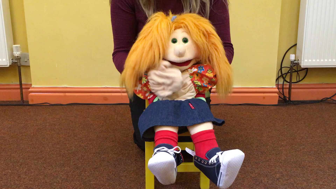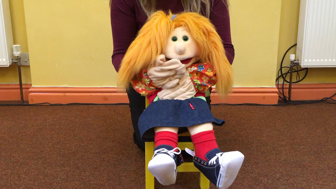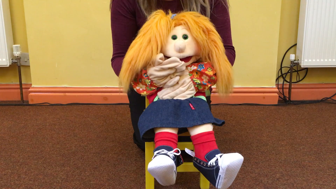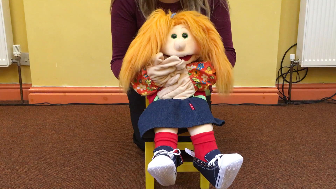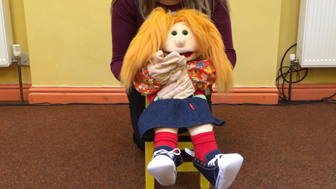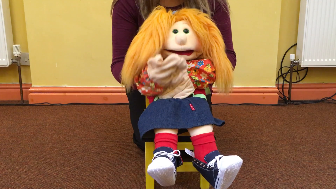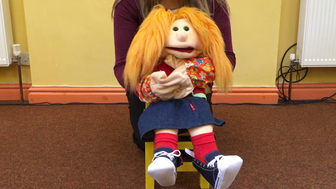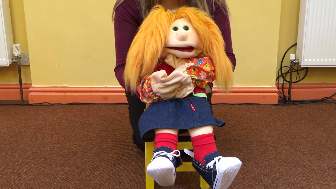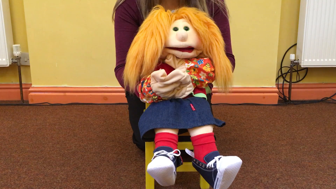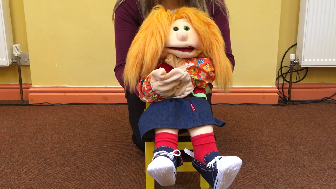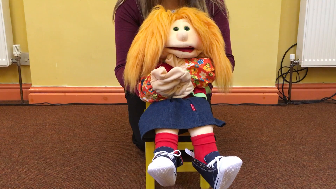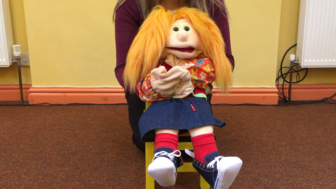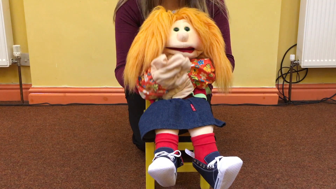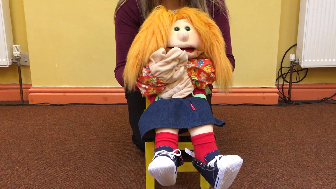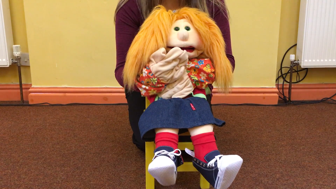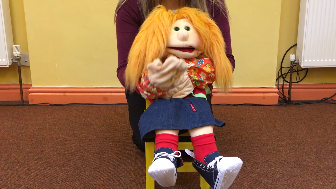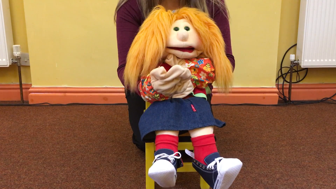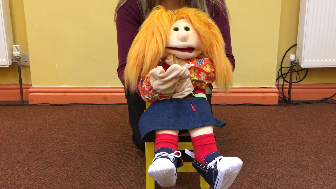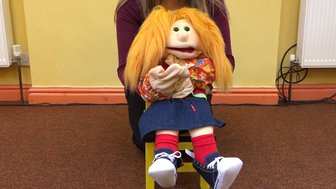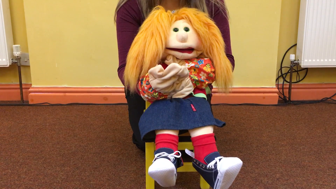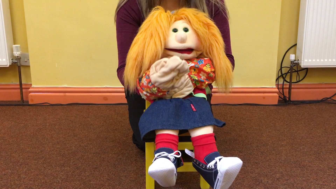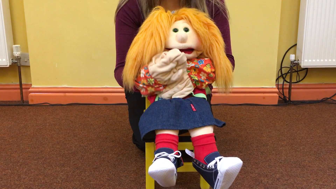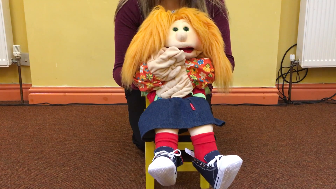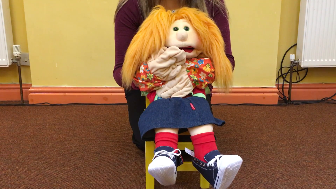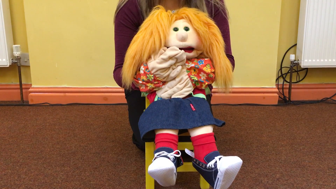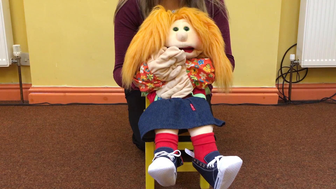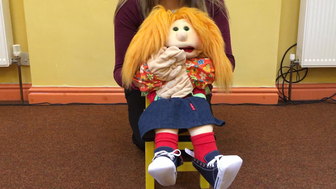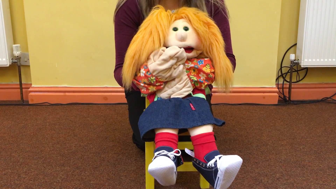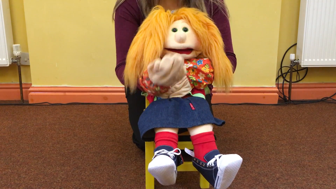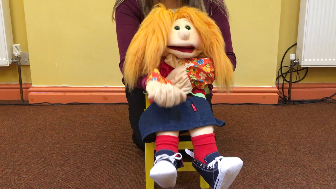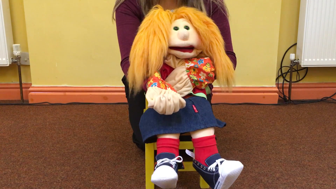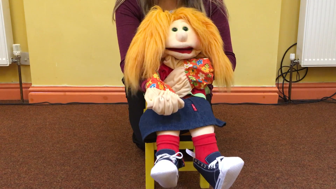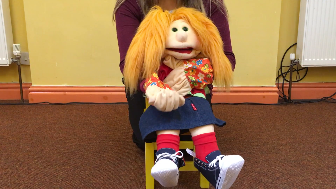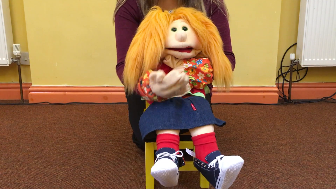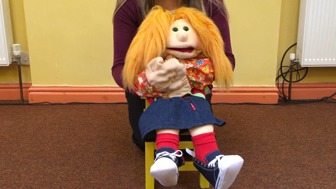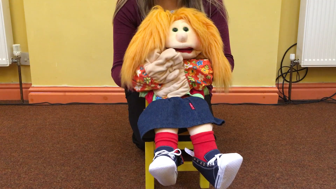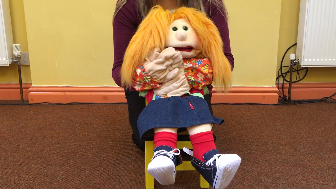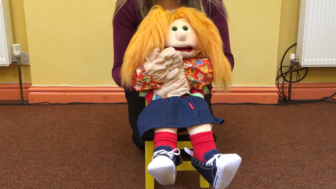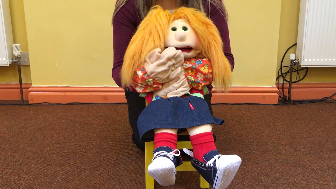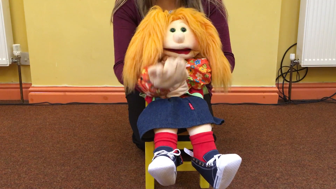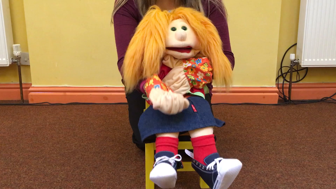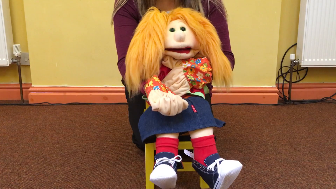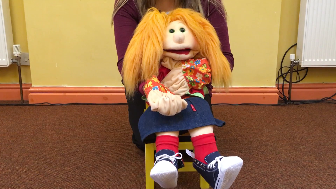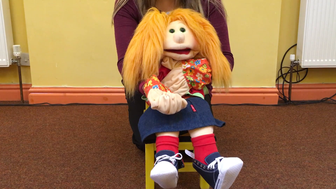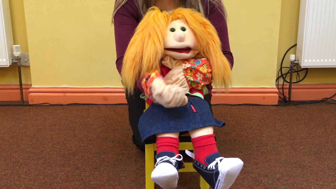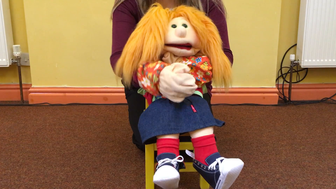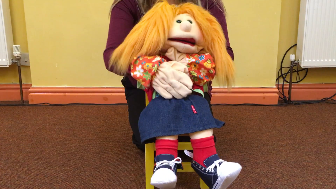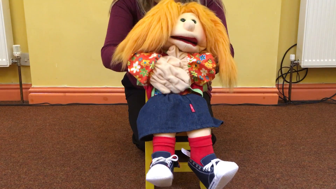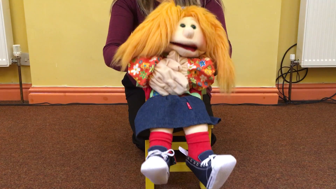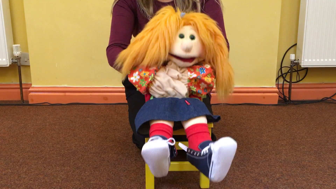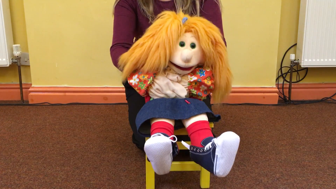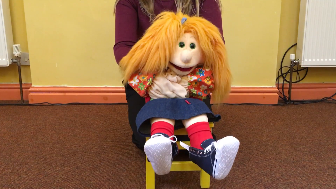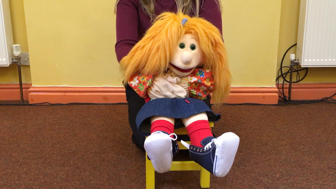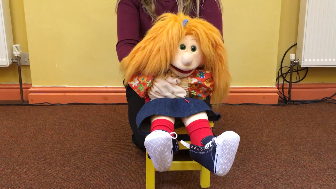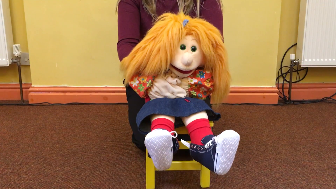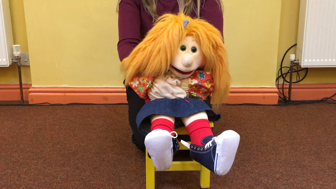Please and thank you